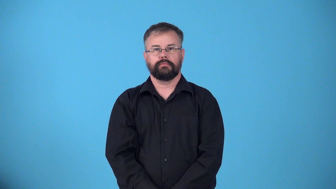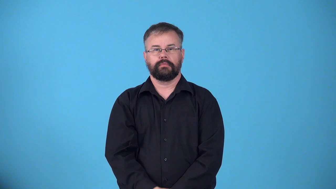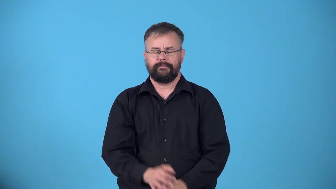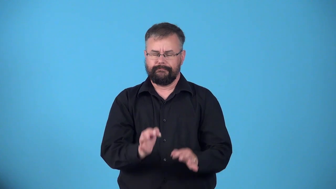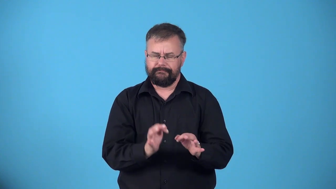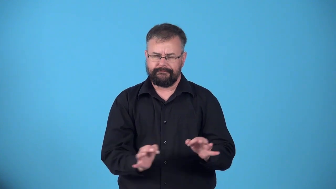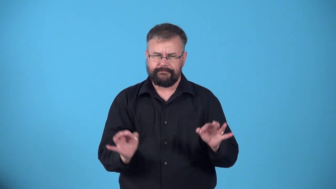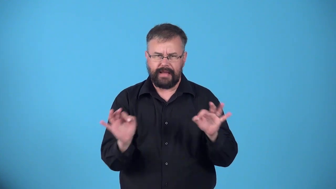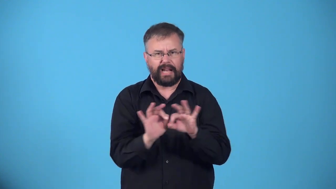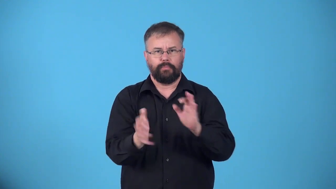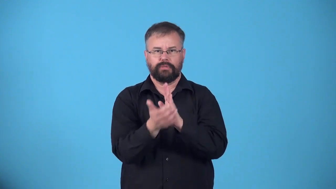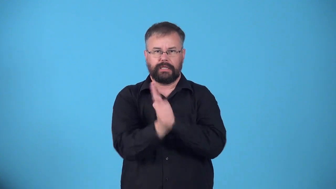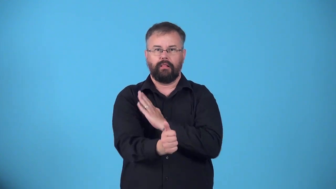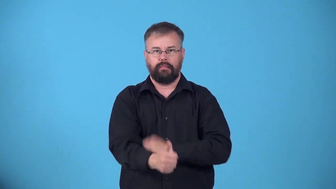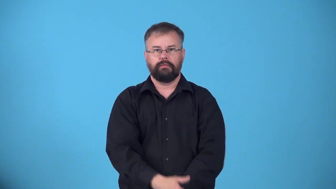long suit